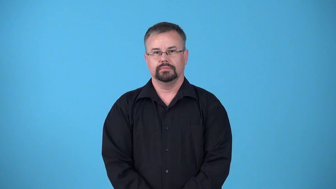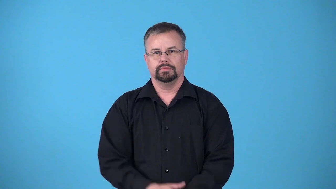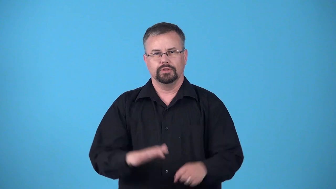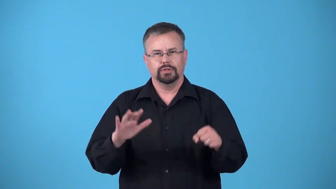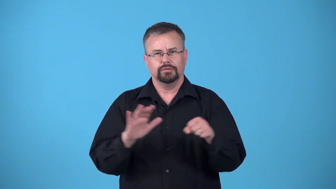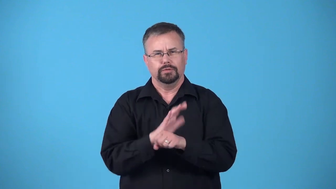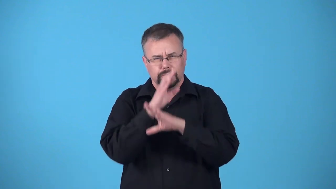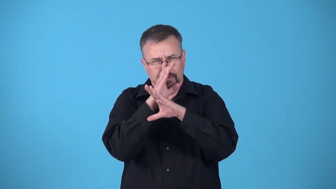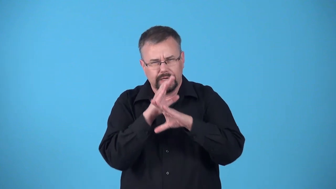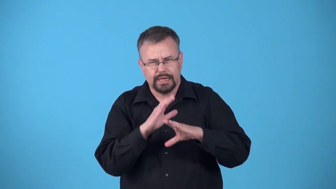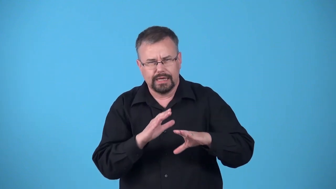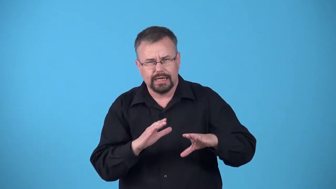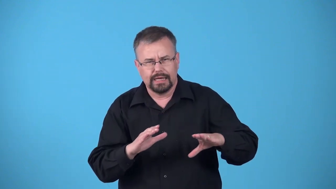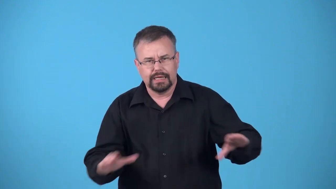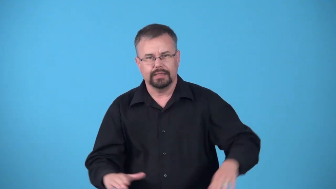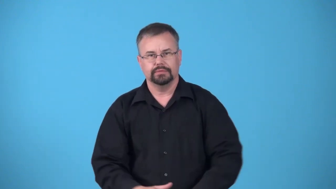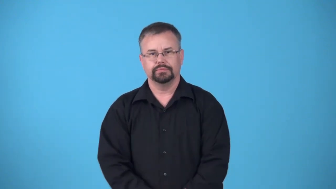could hear a pin drop